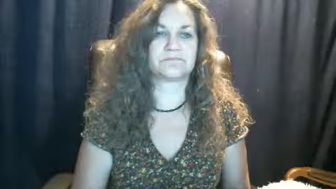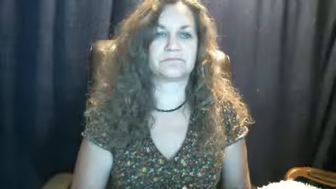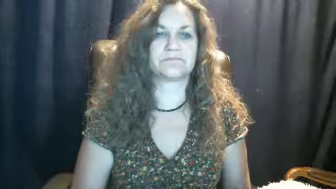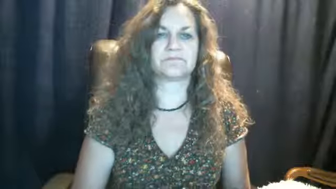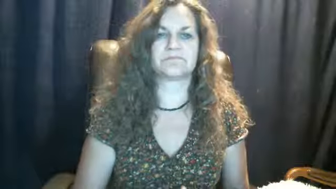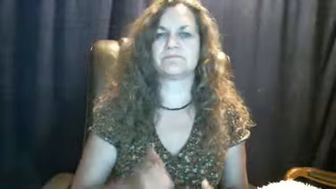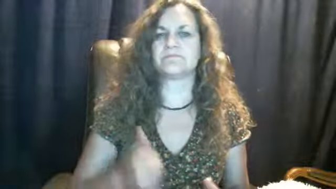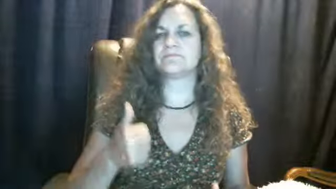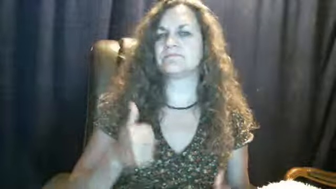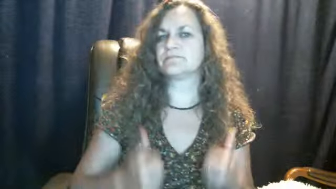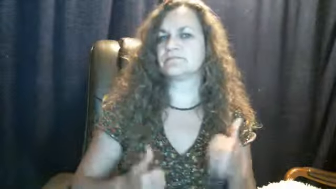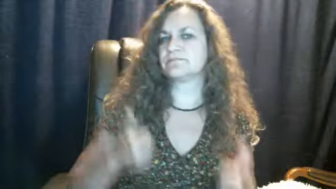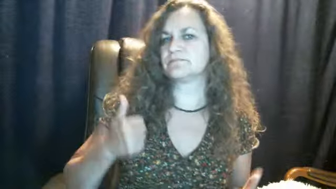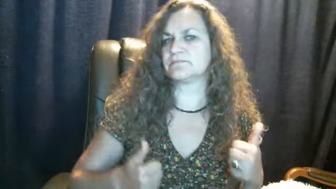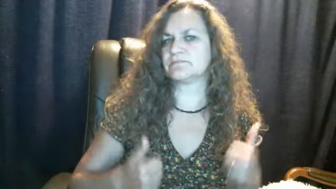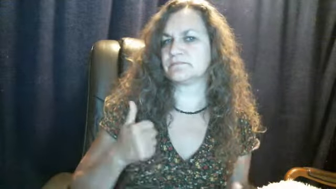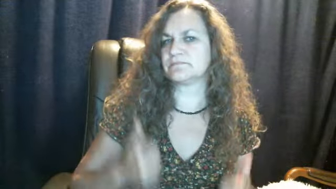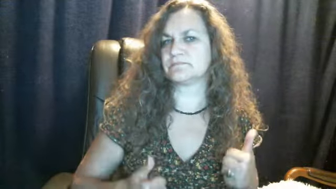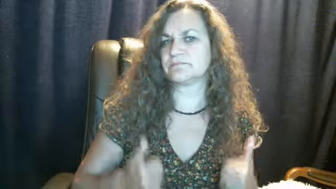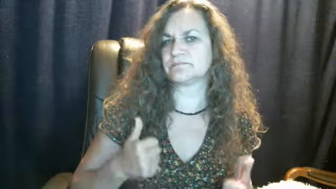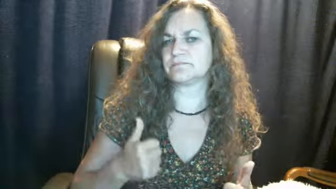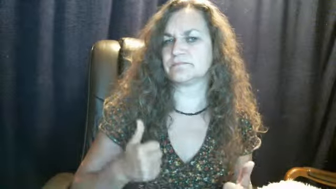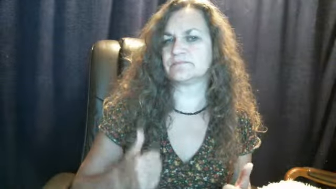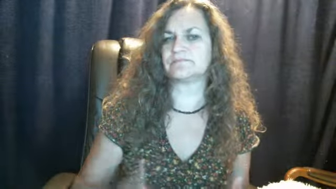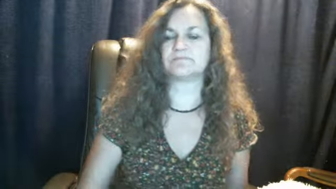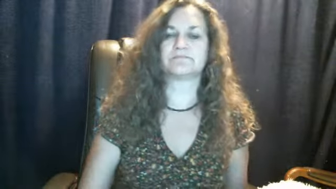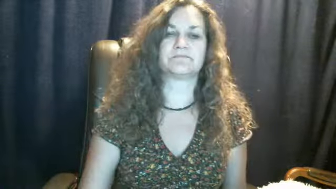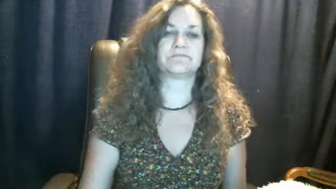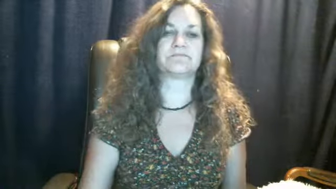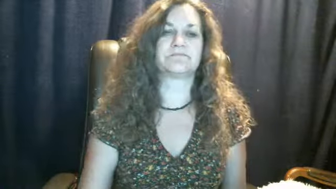which